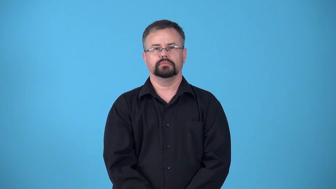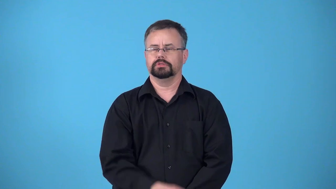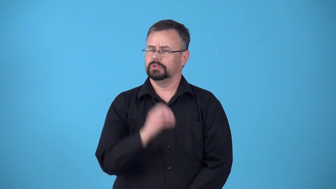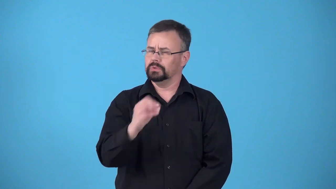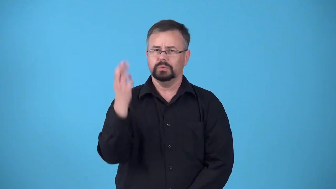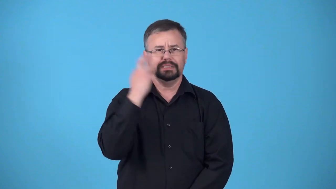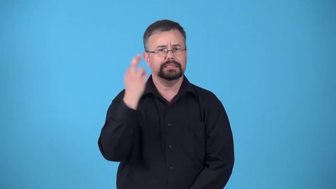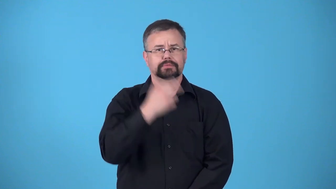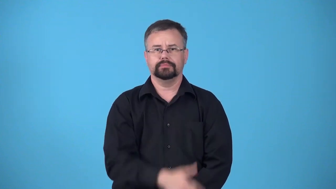causeless